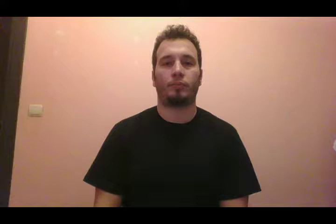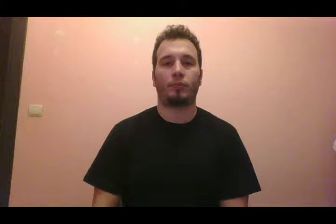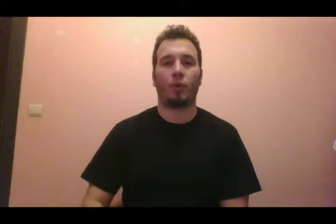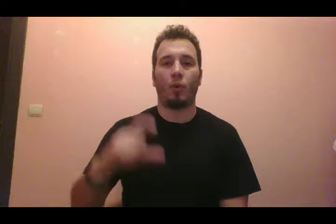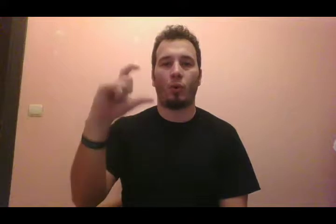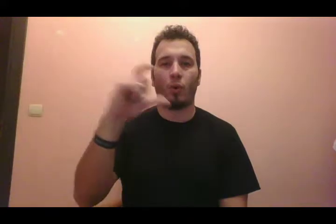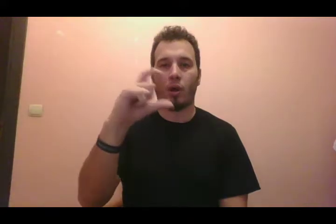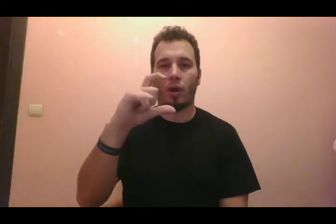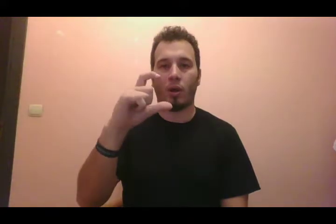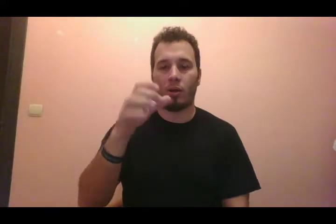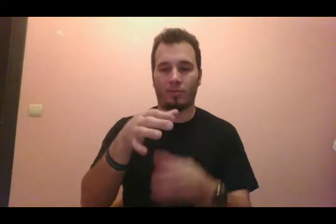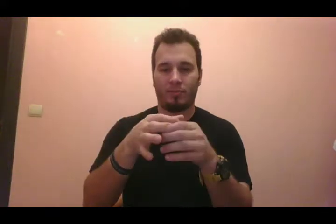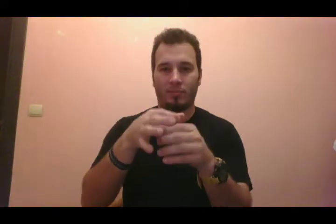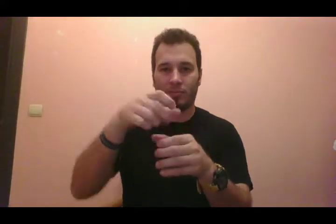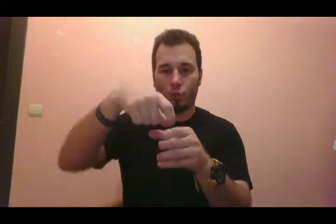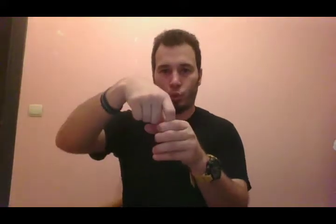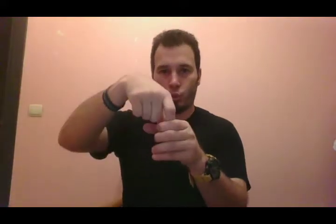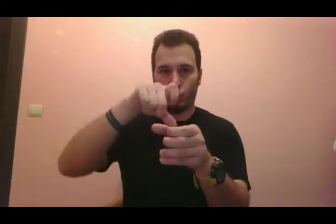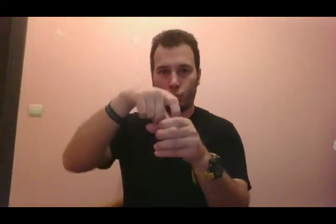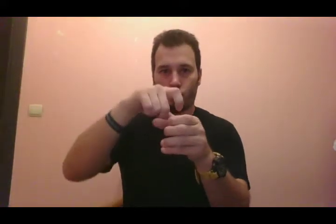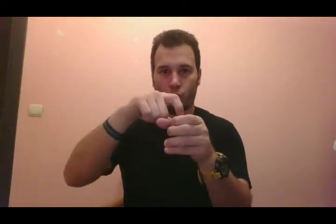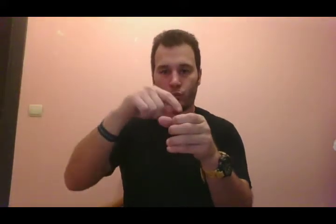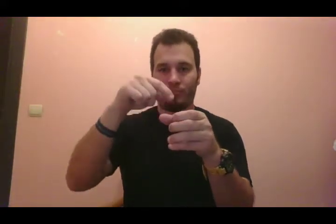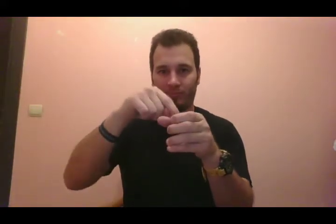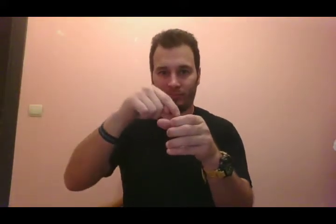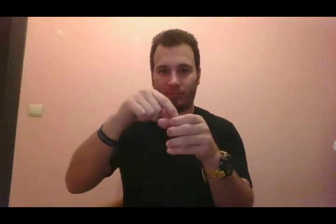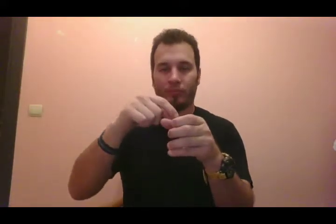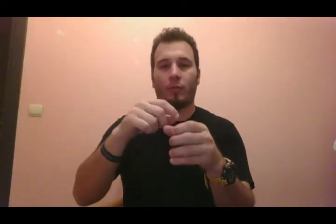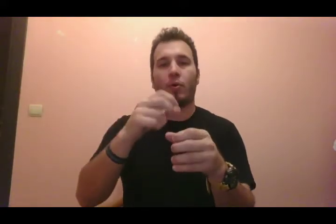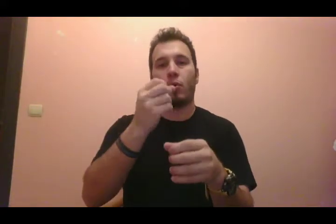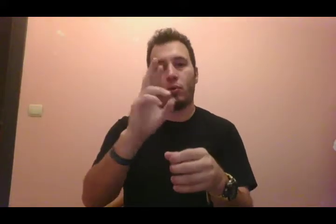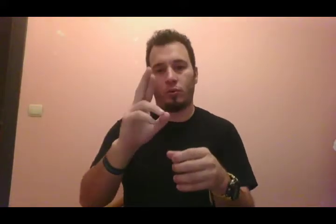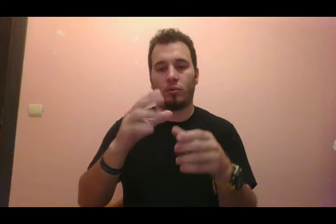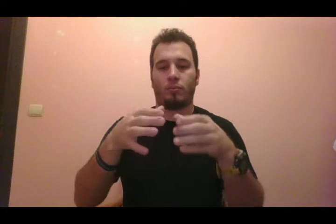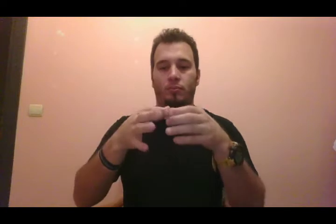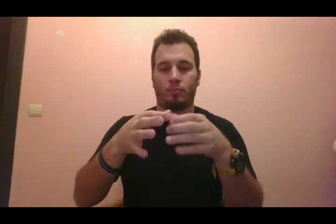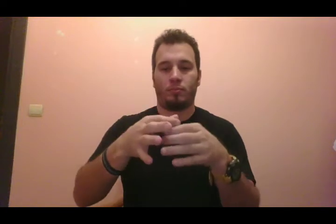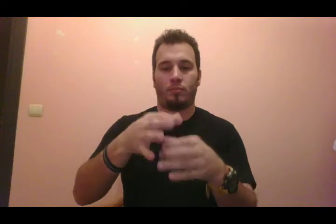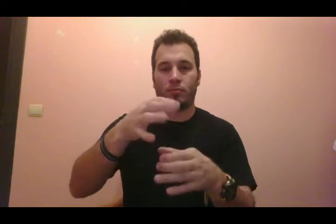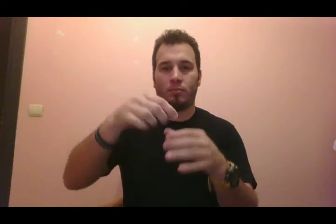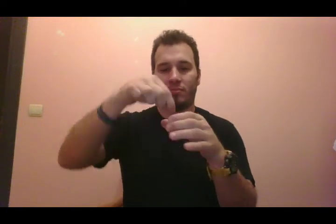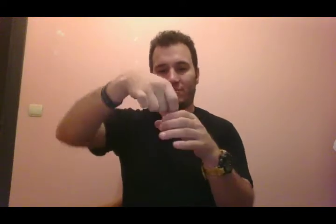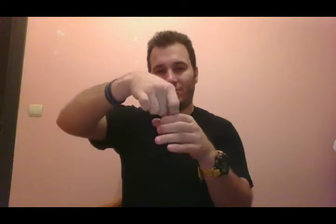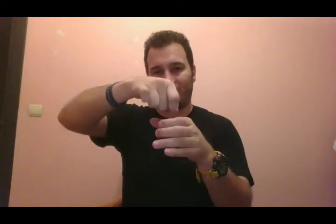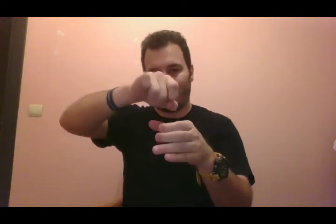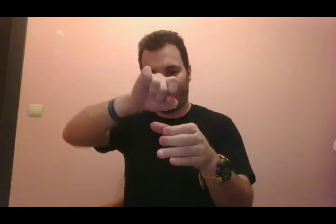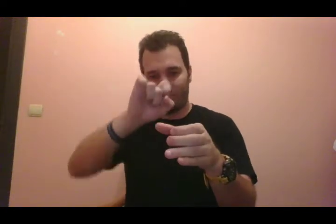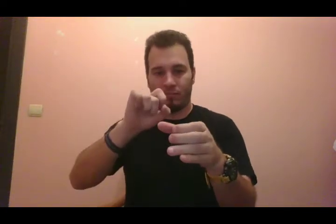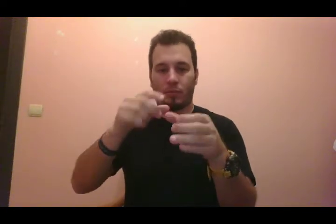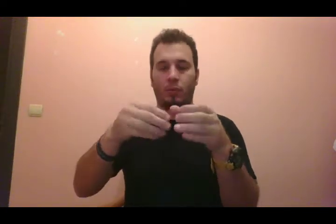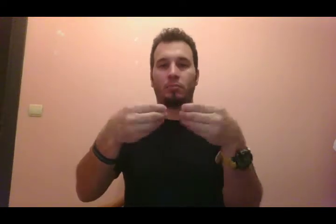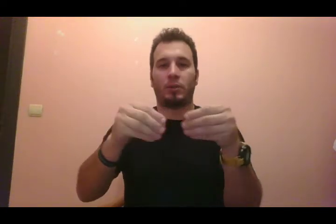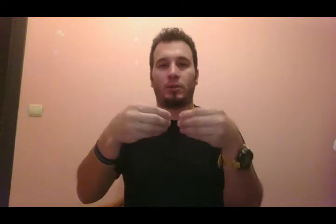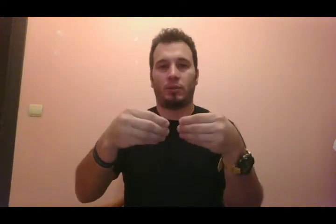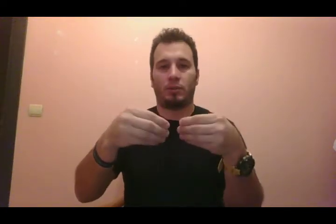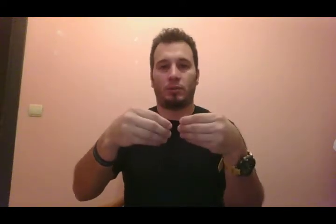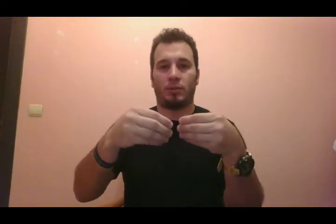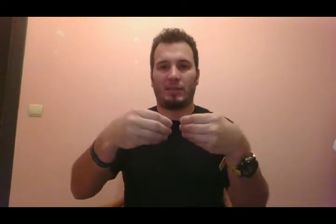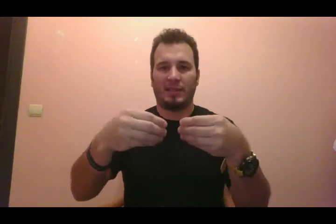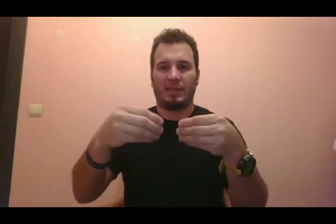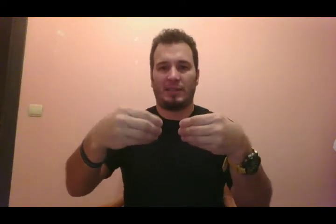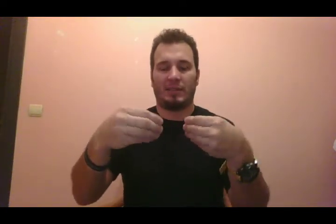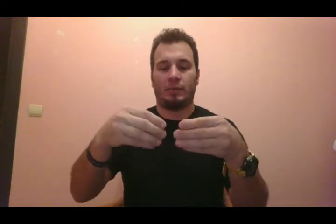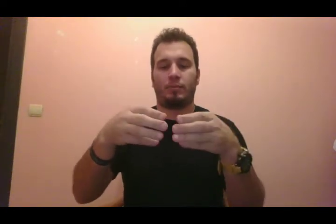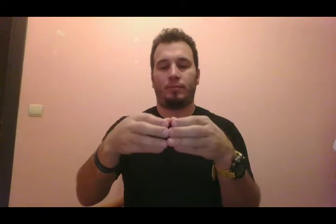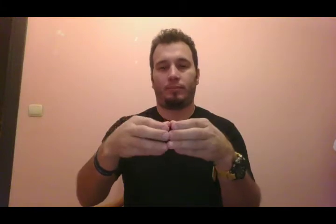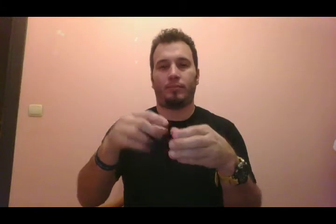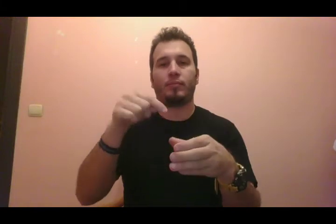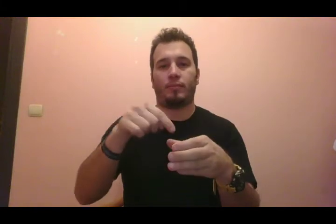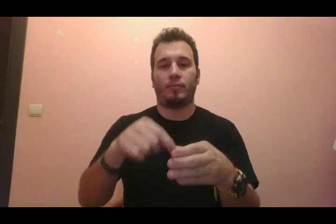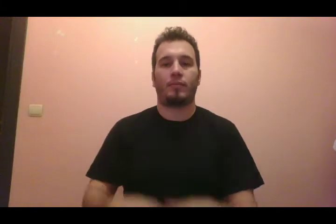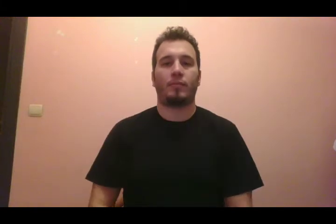tincan